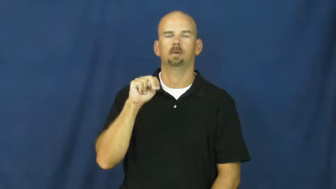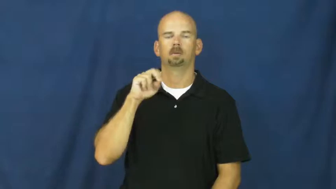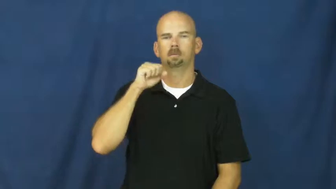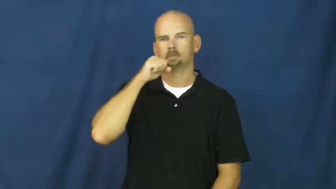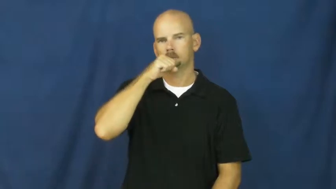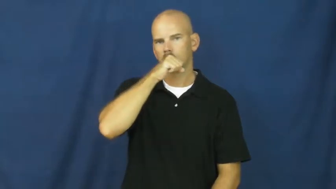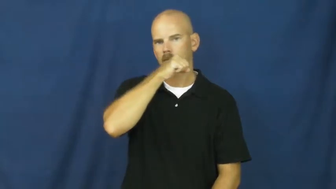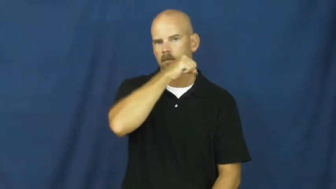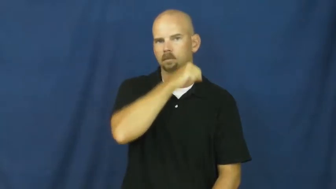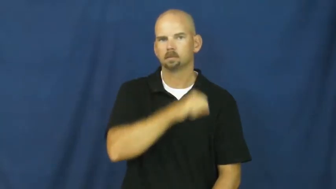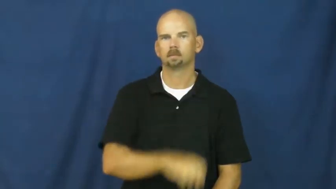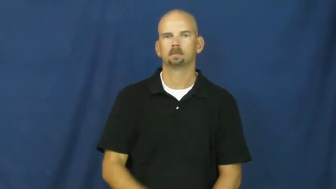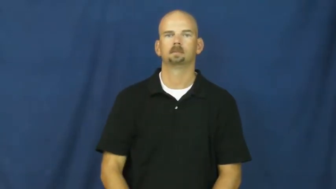taiwan